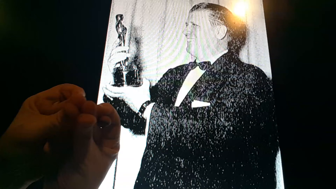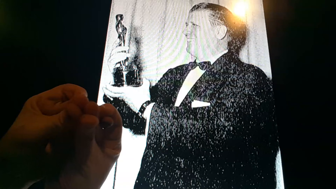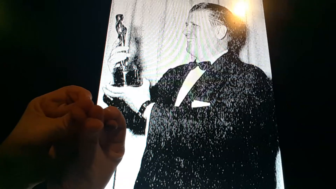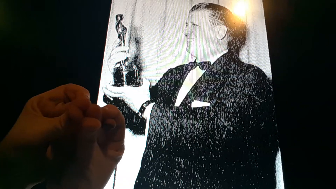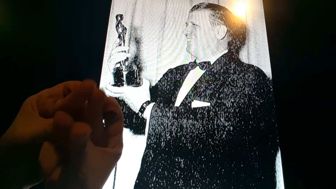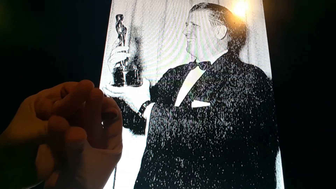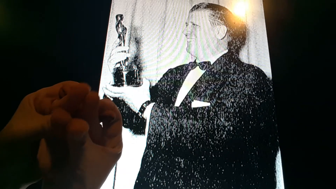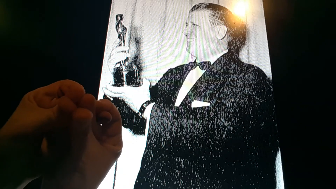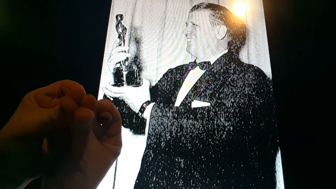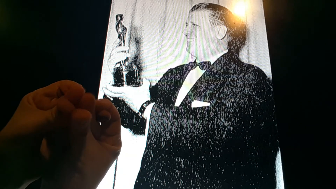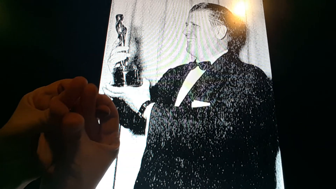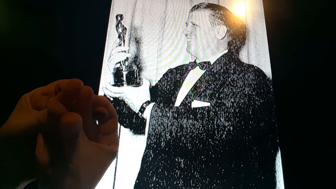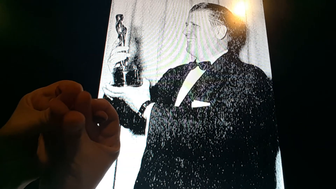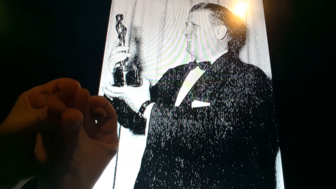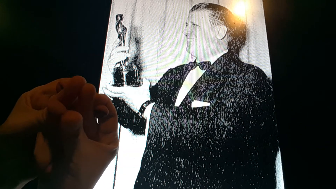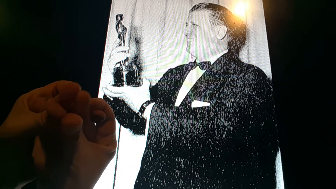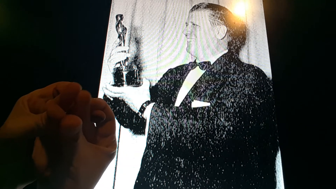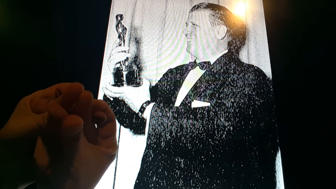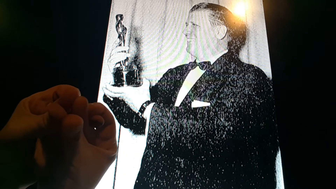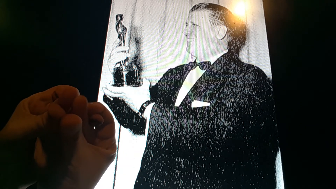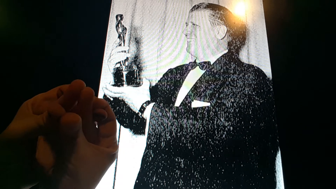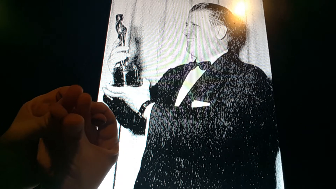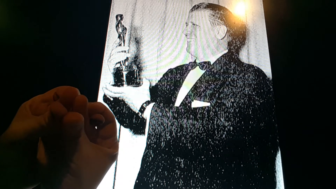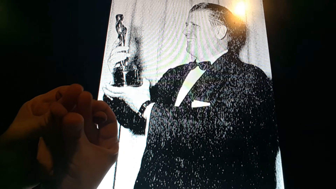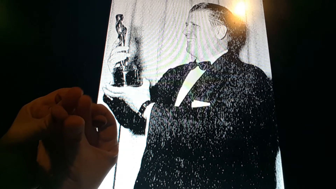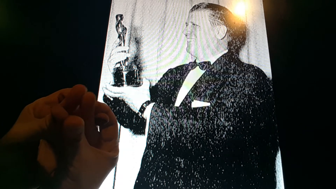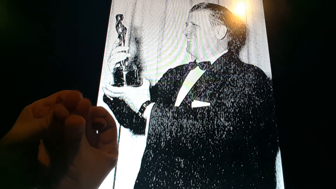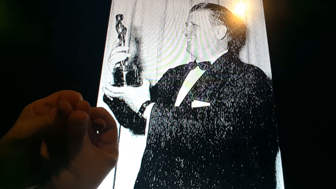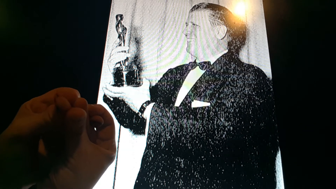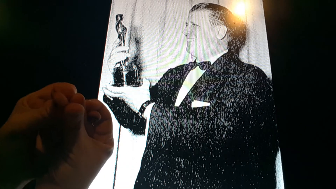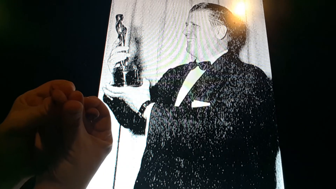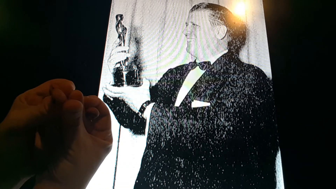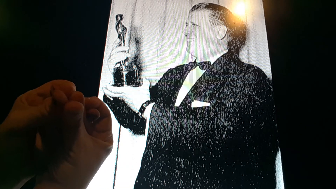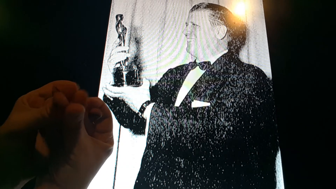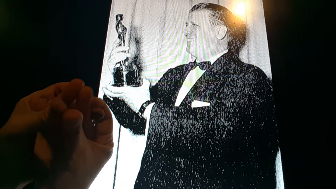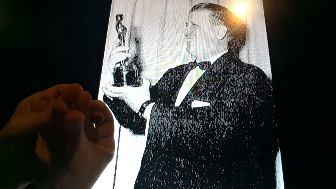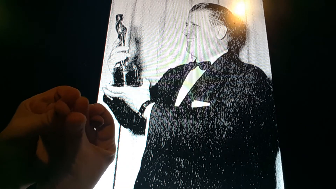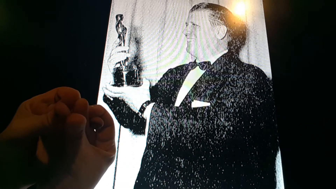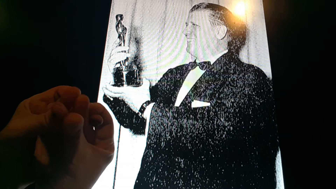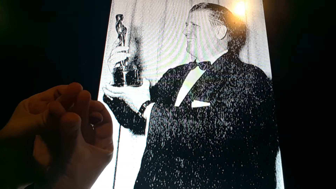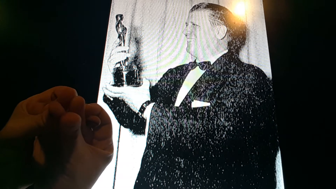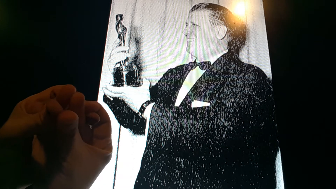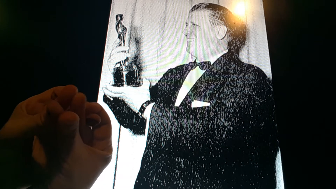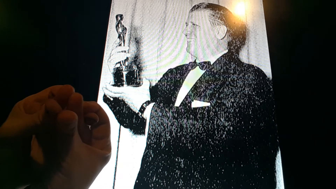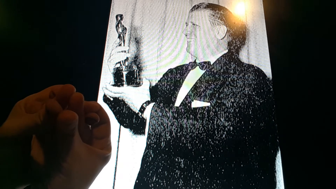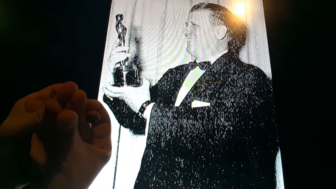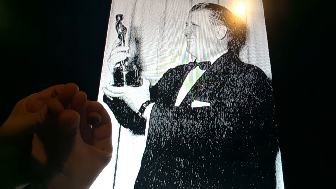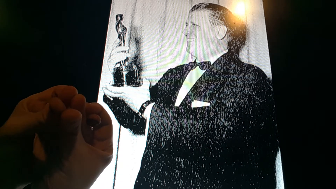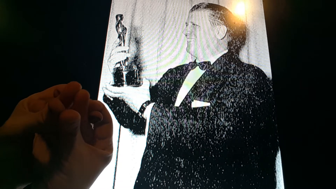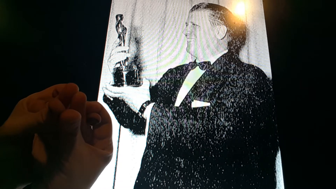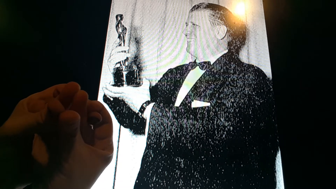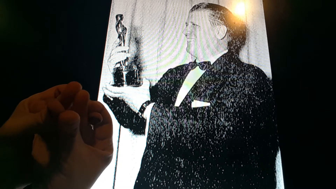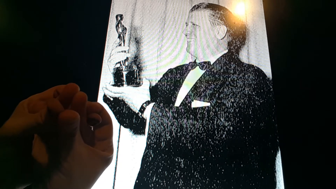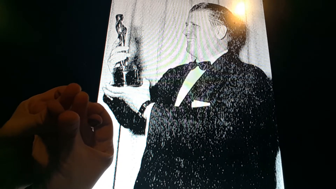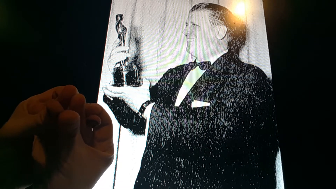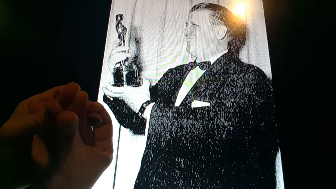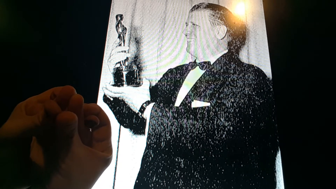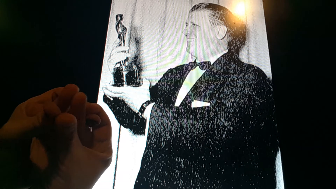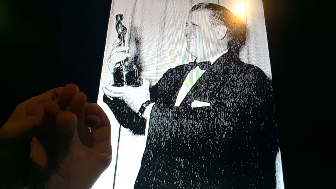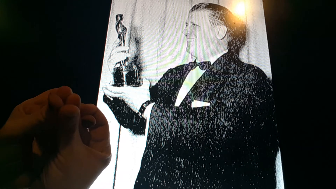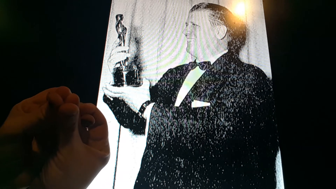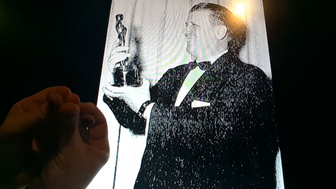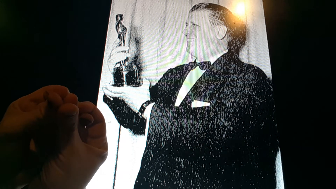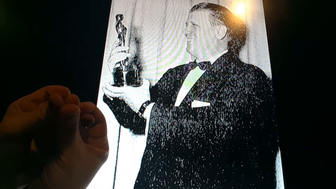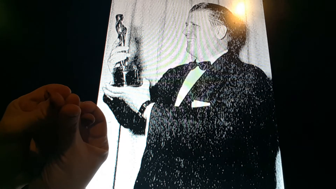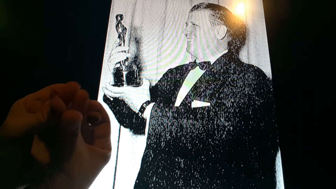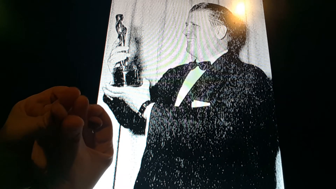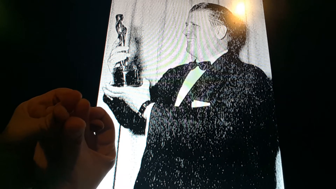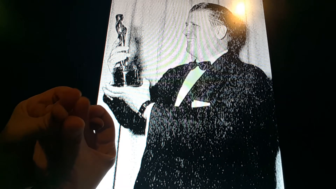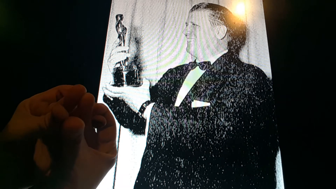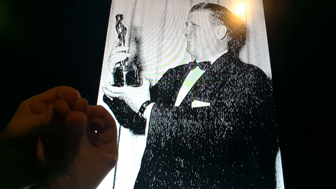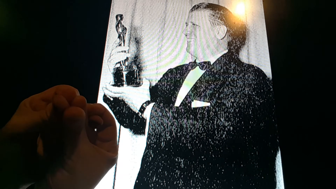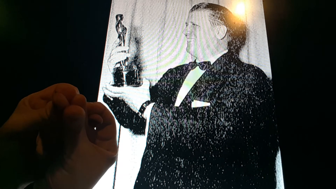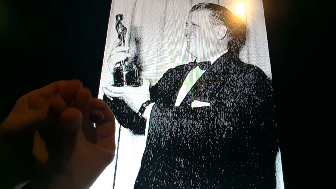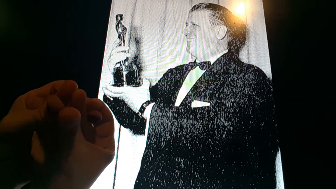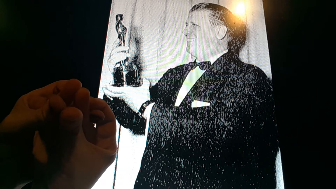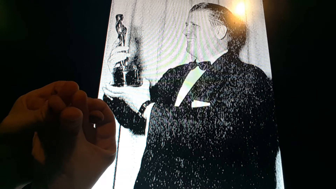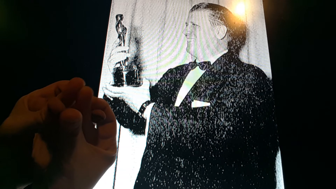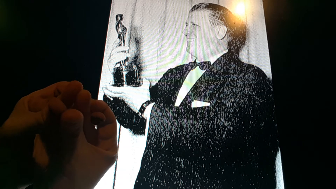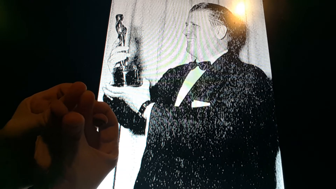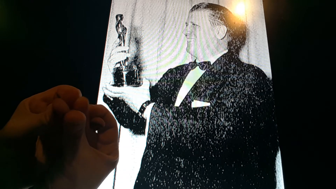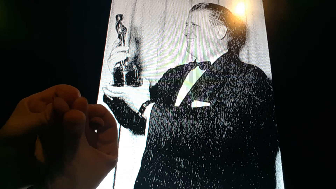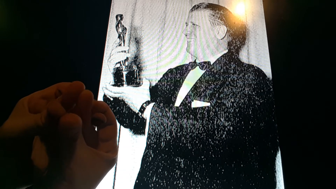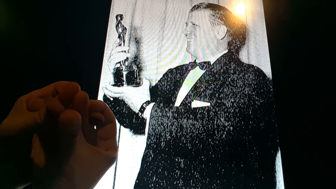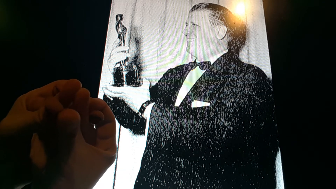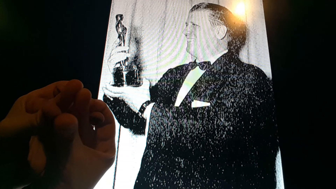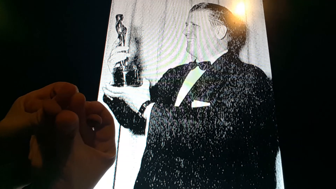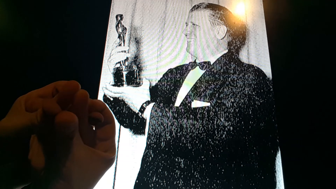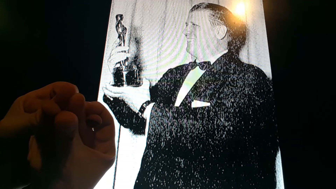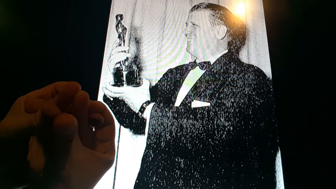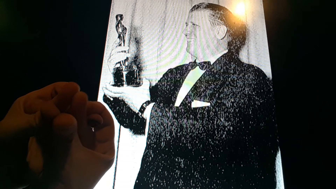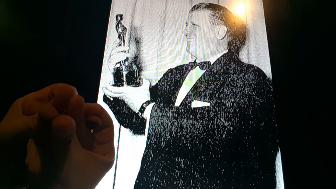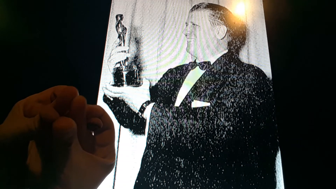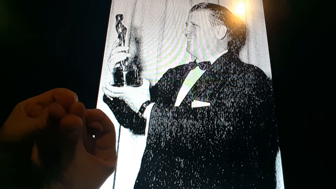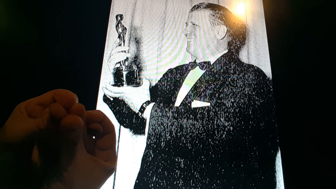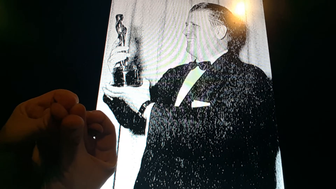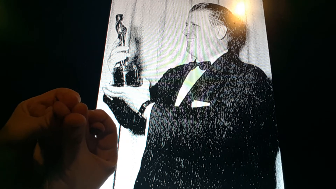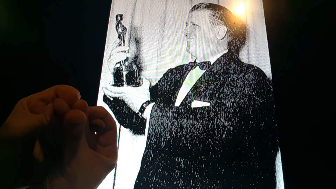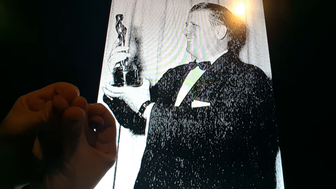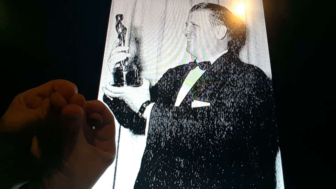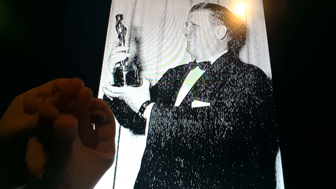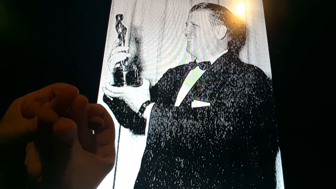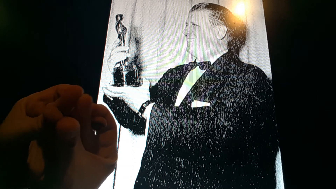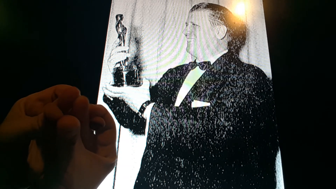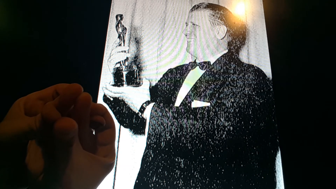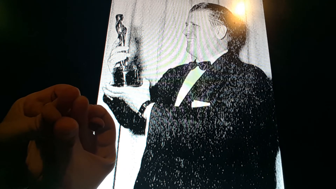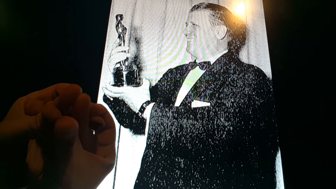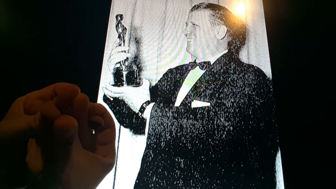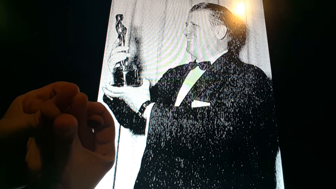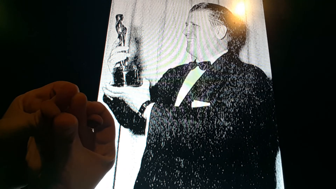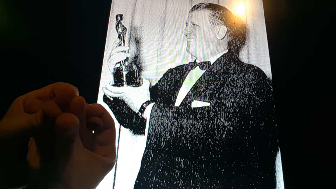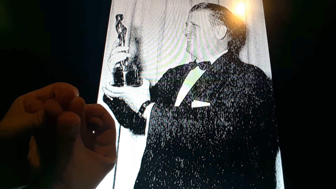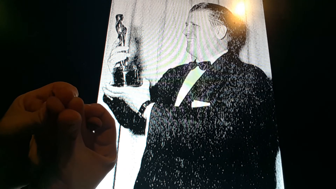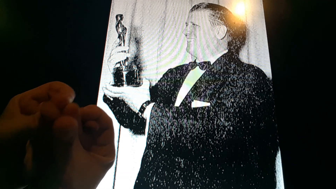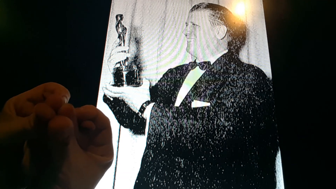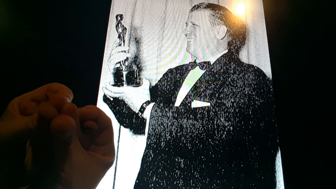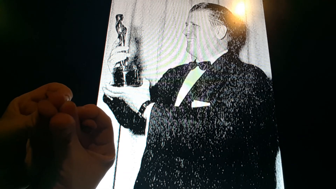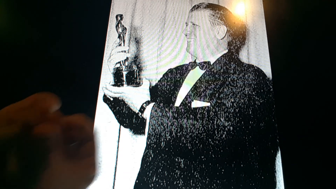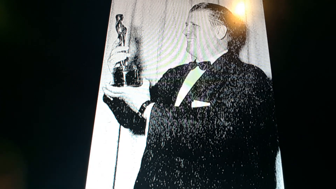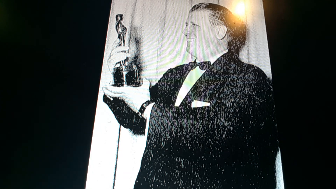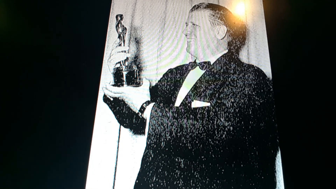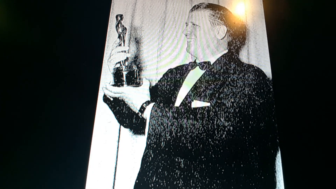George Stevens